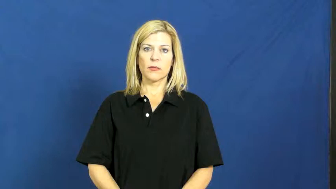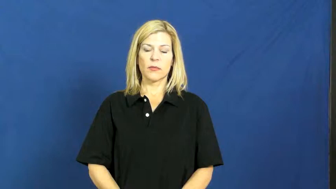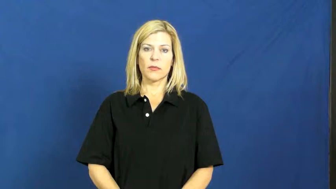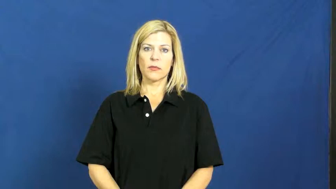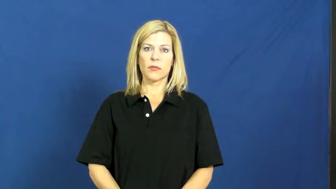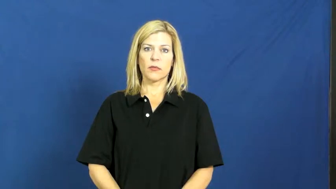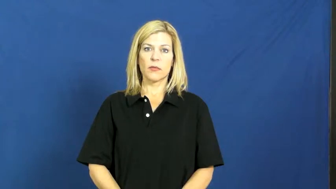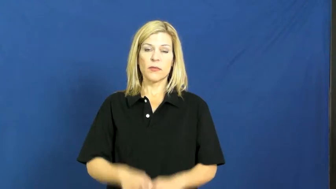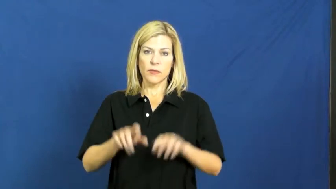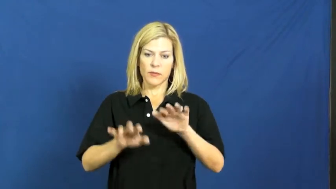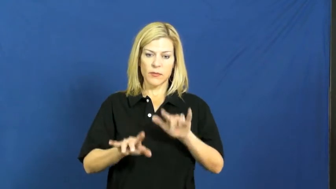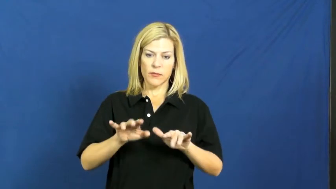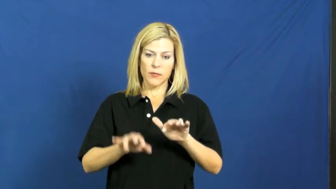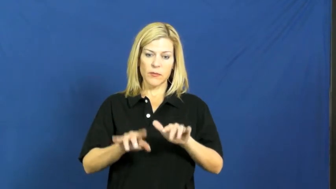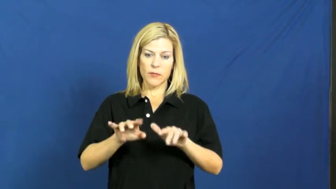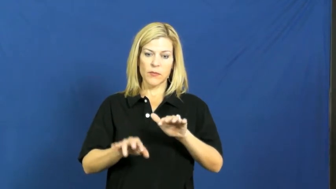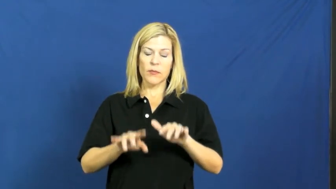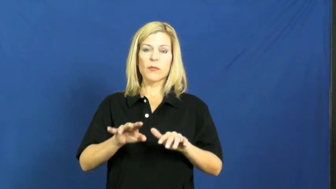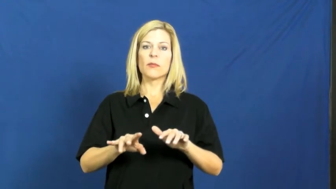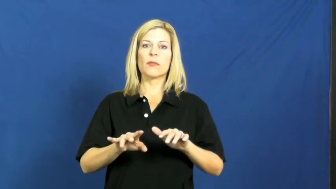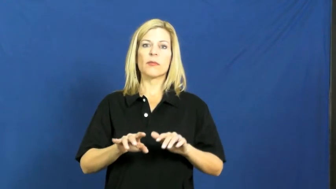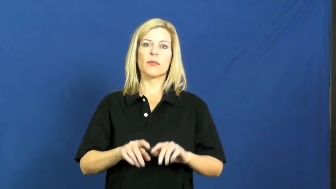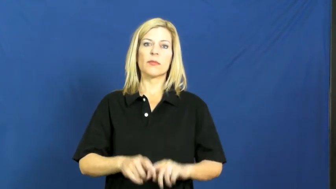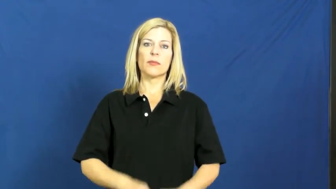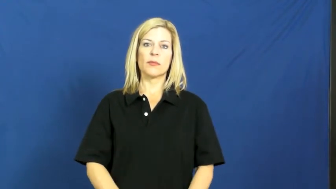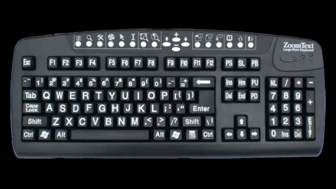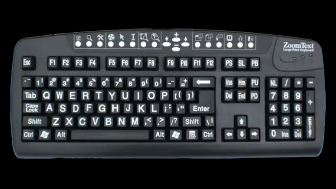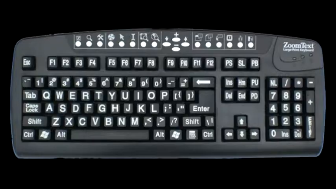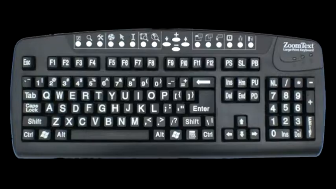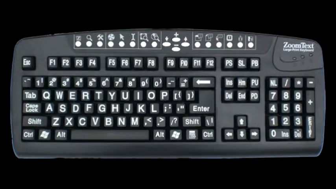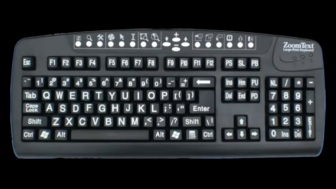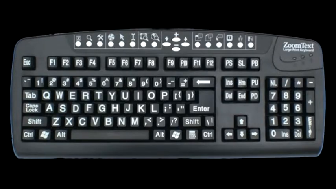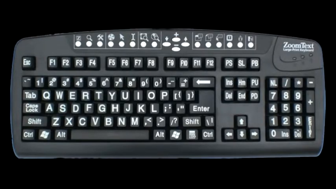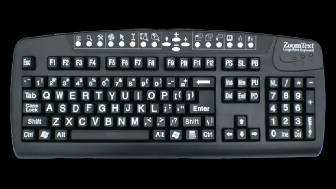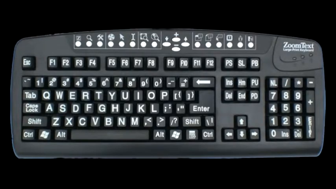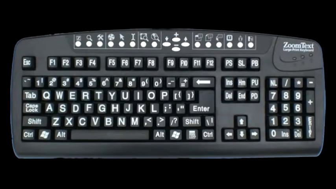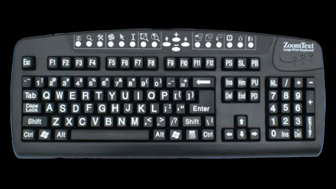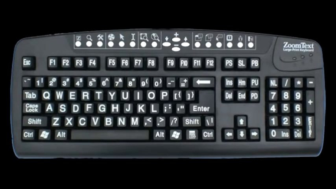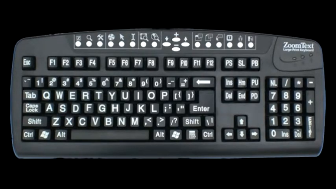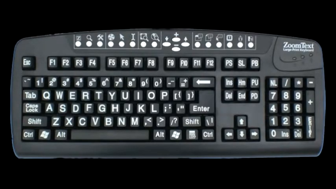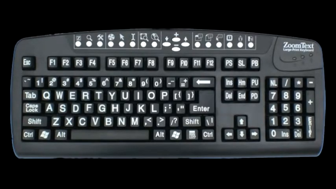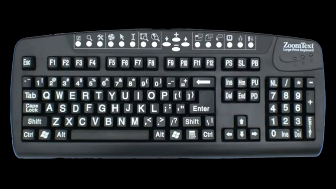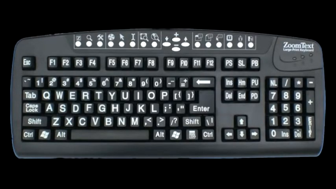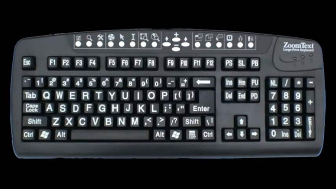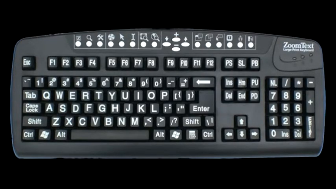typewriter